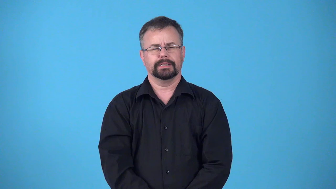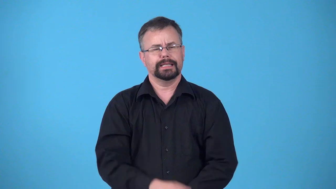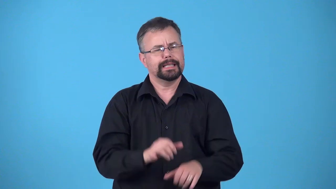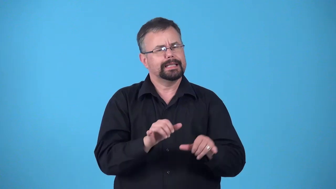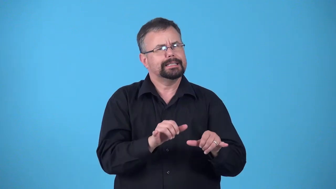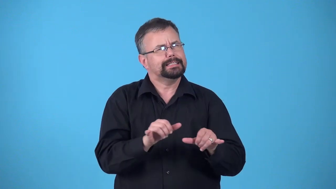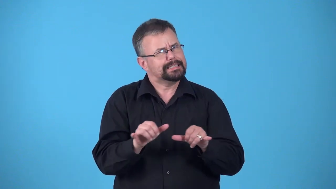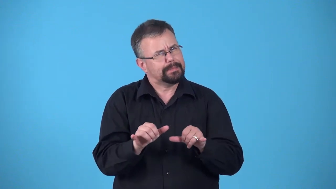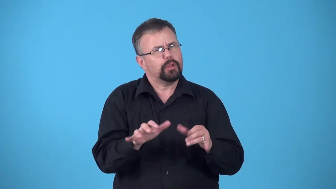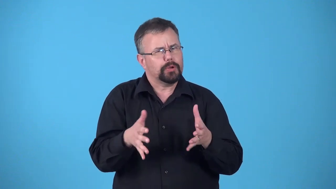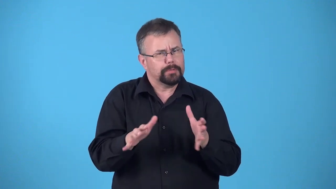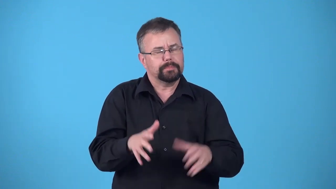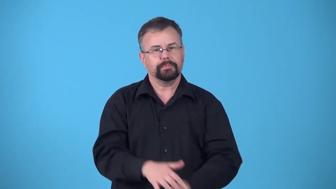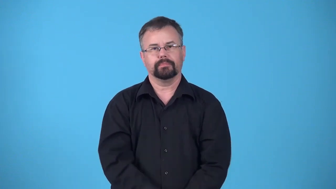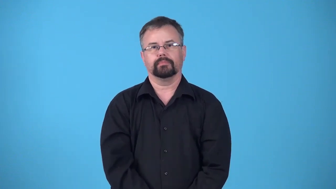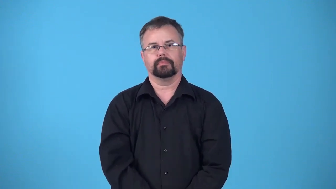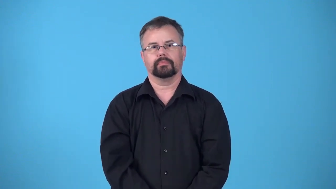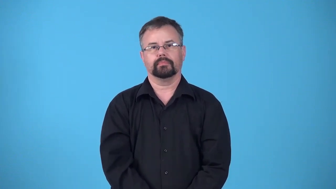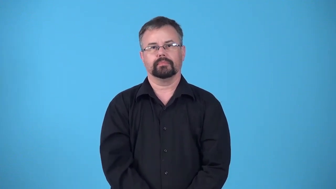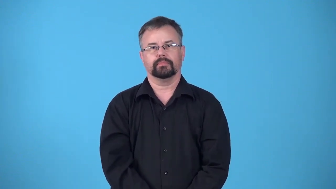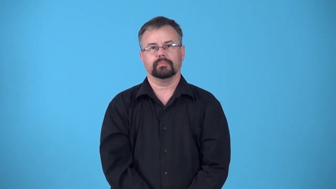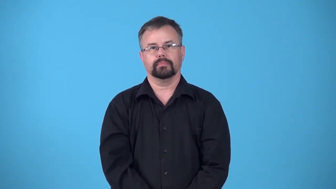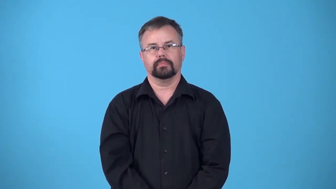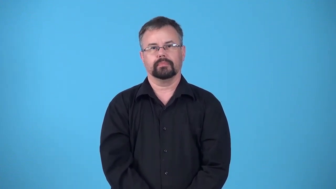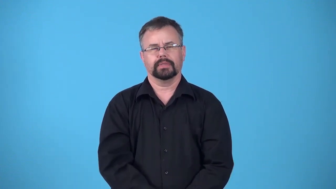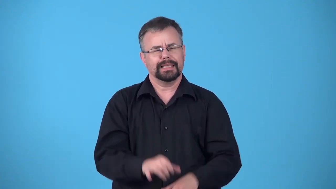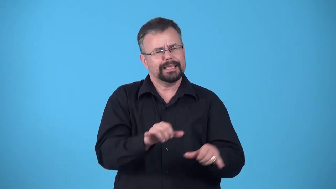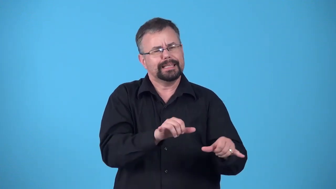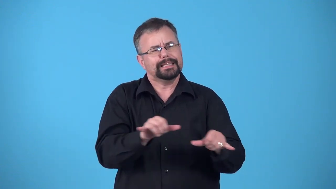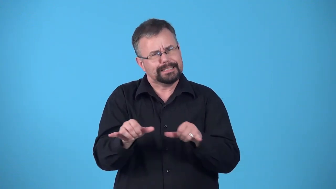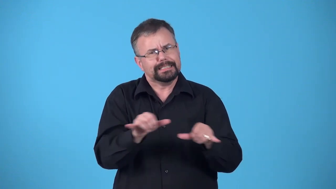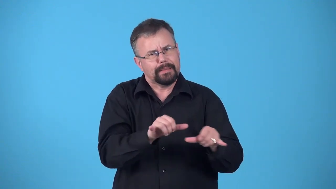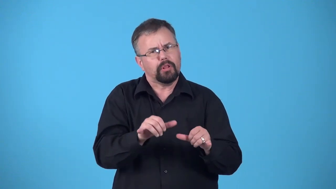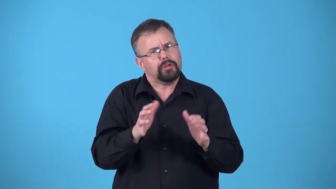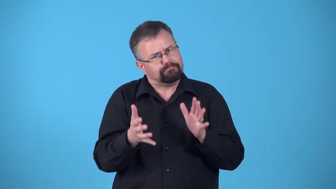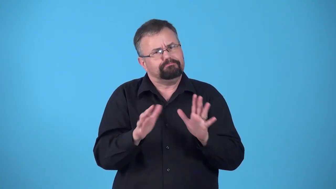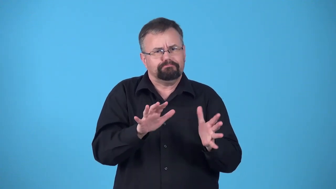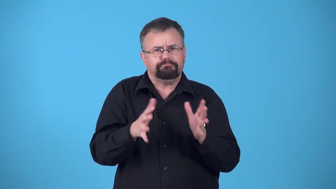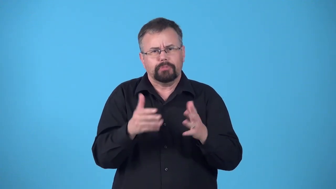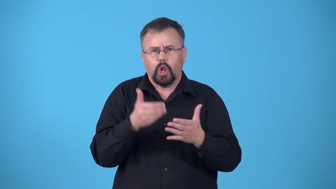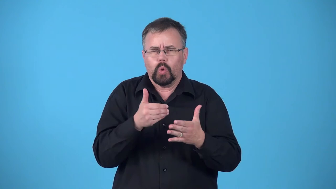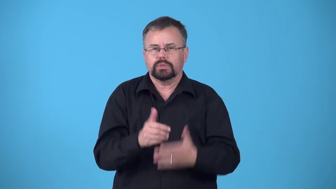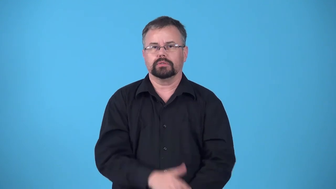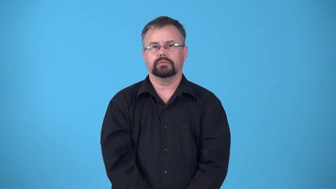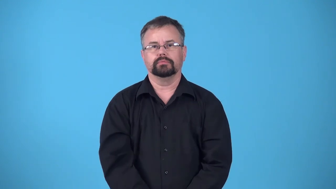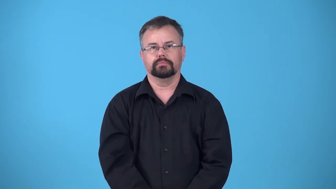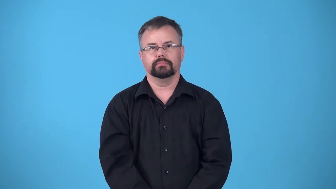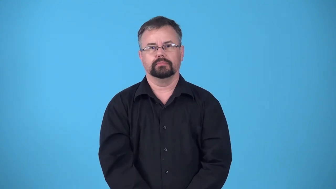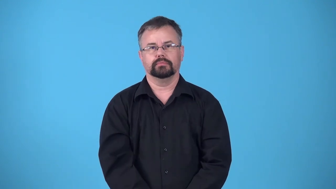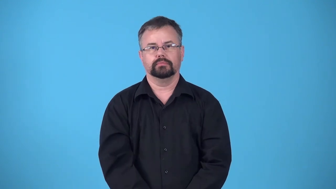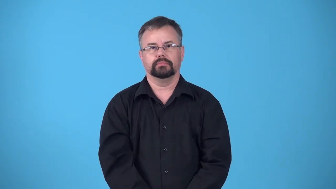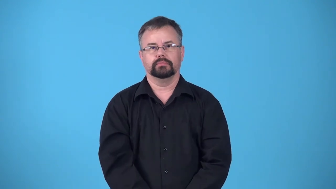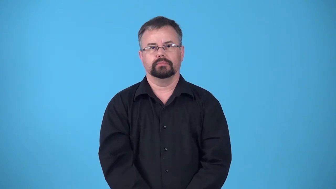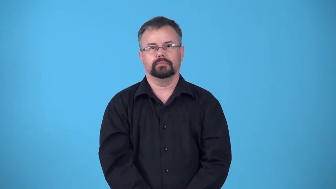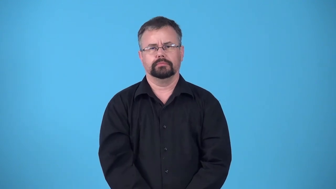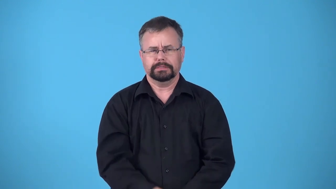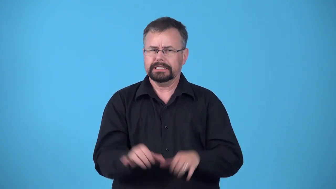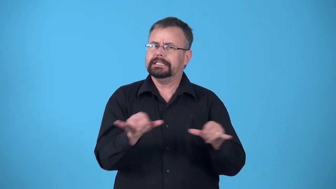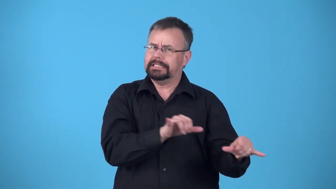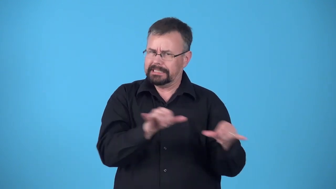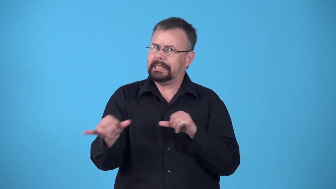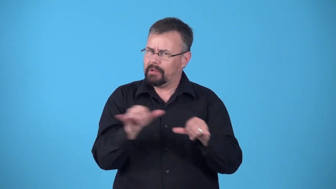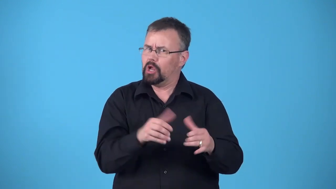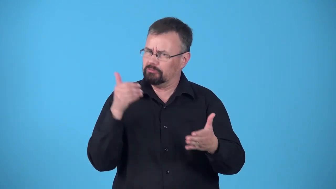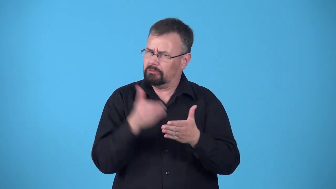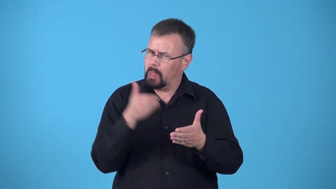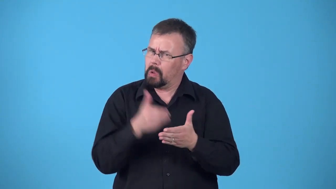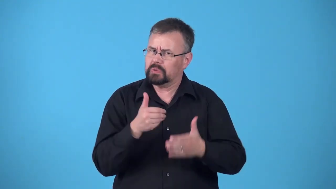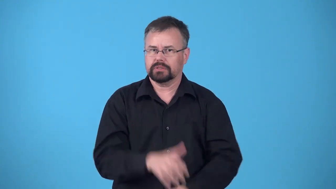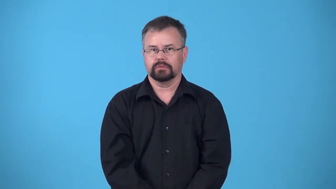close,closer,closest,near,nearer,nearest